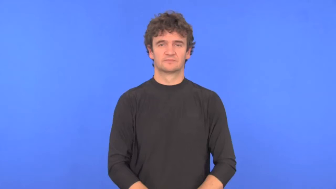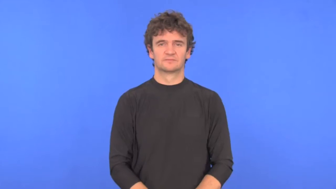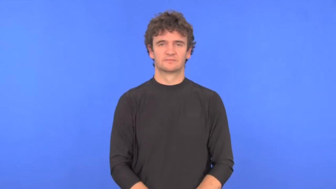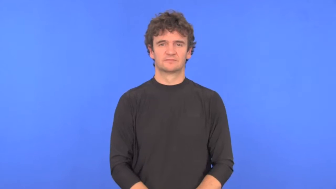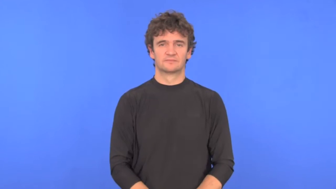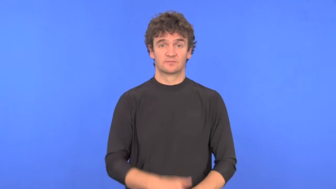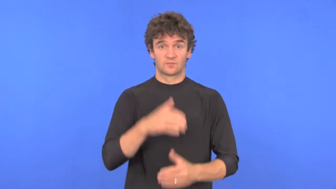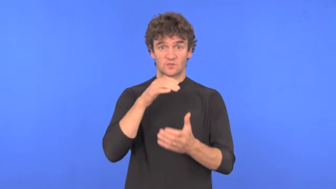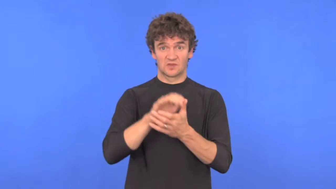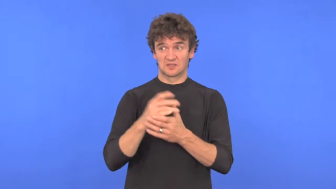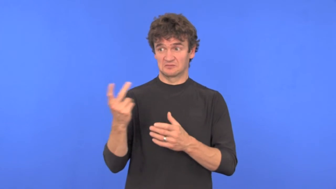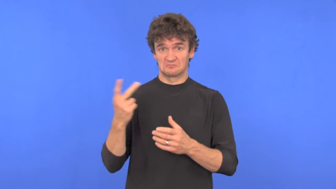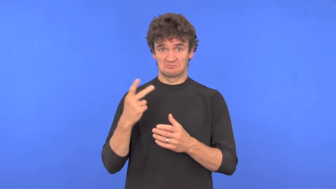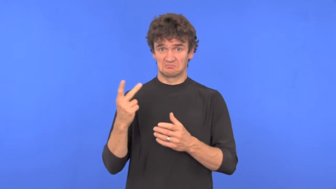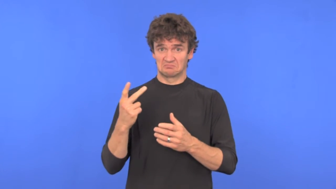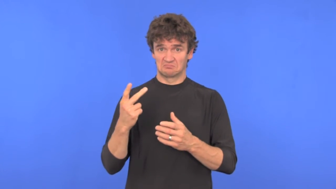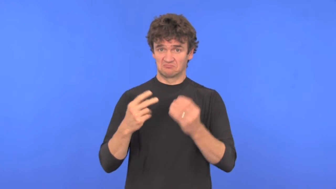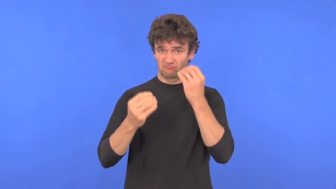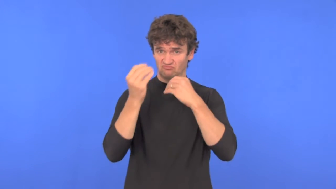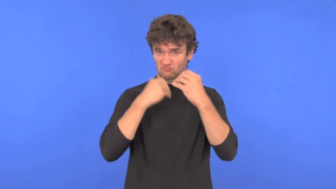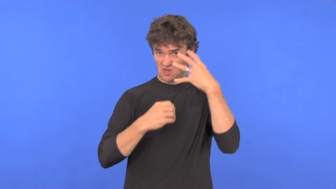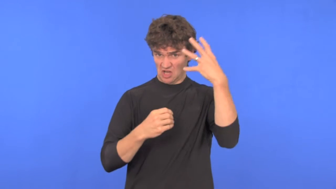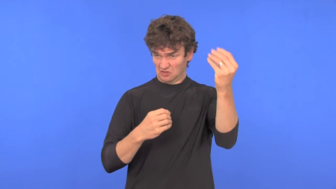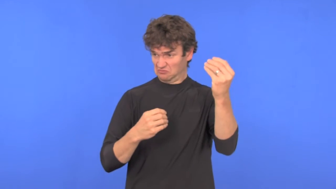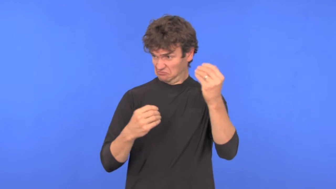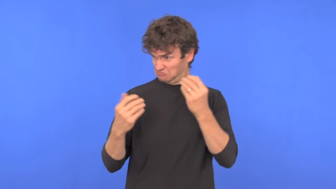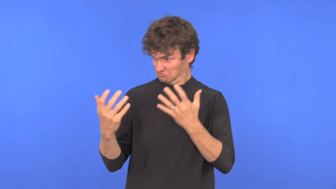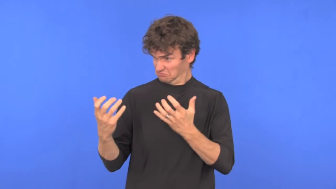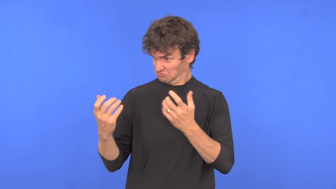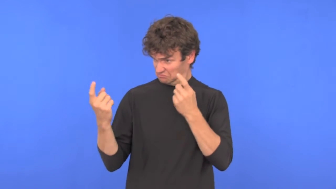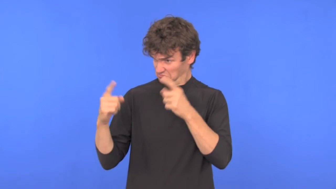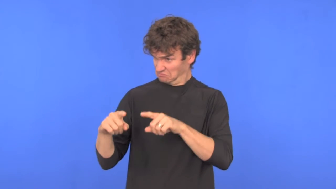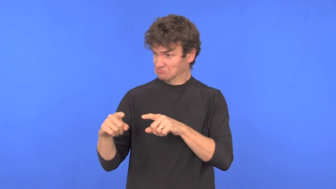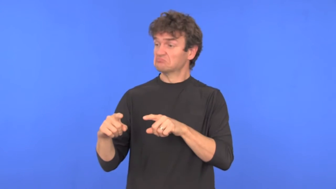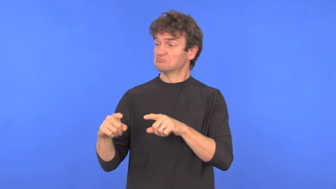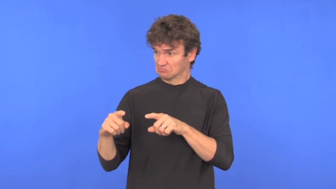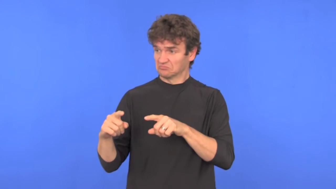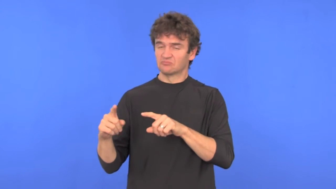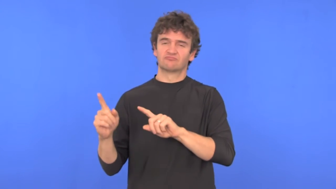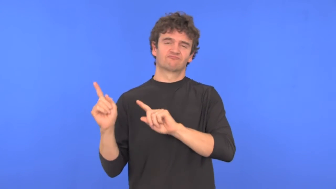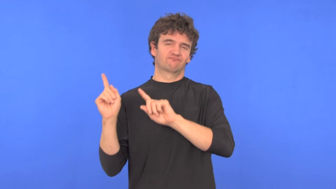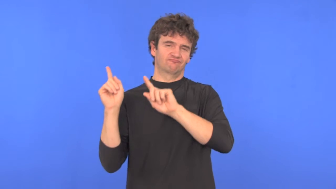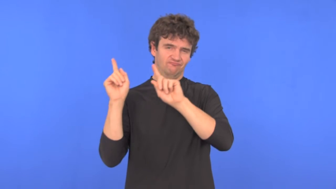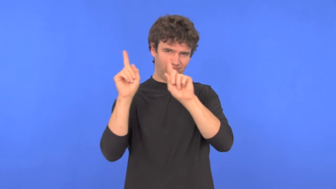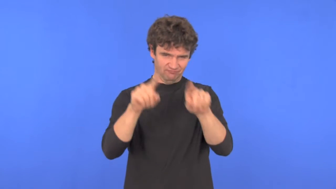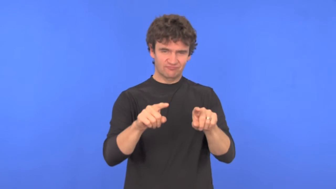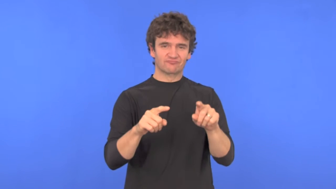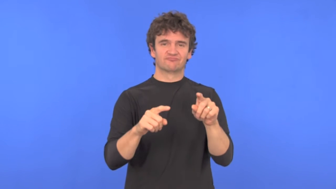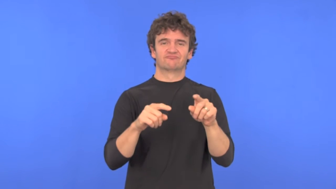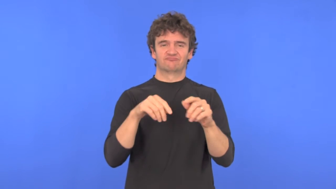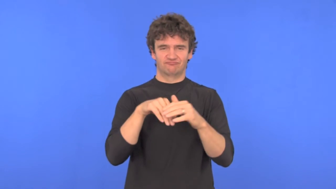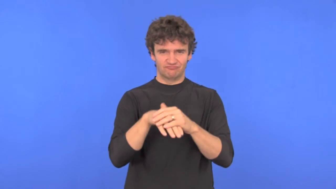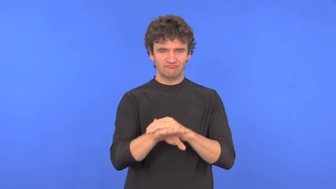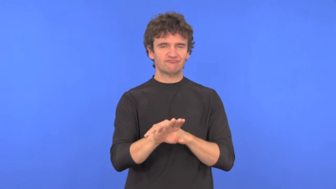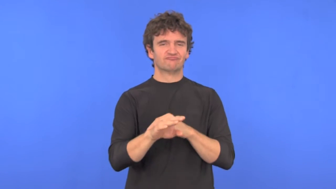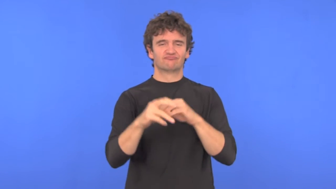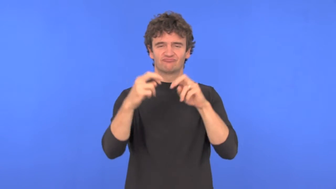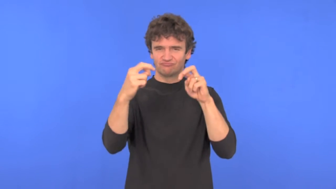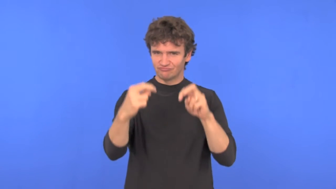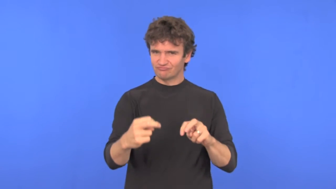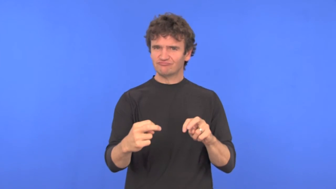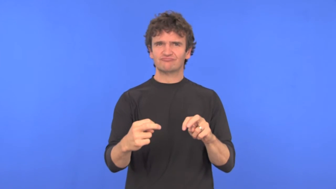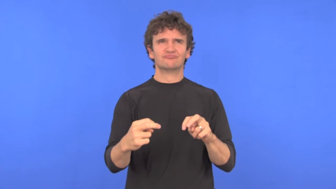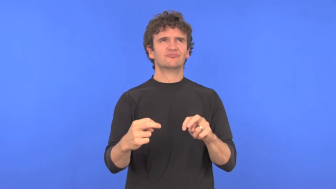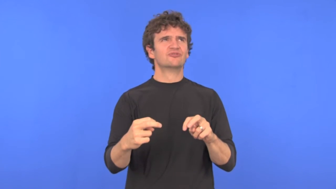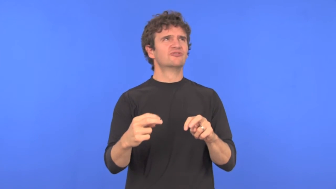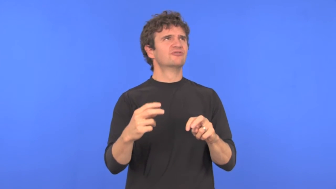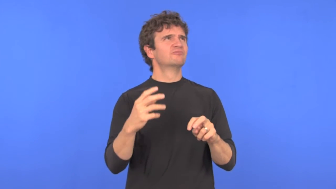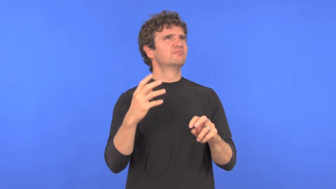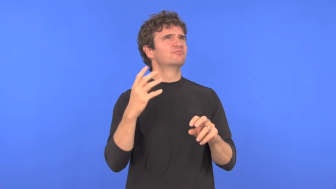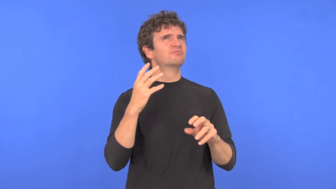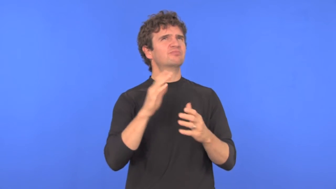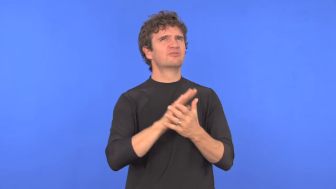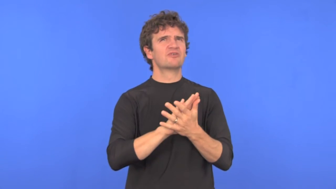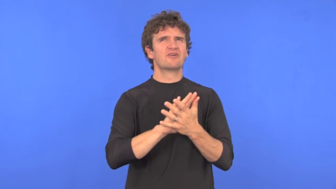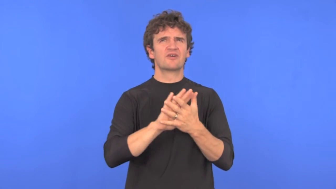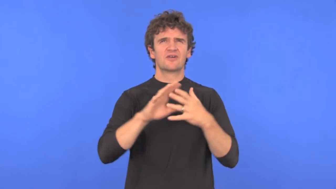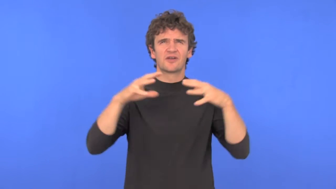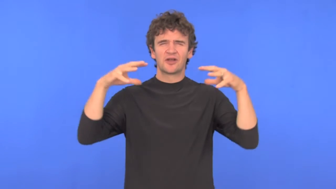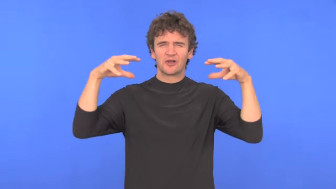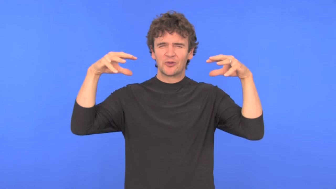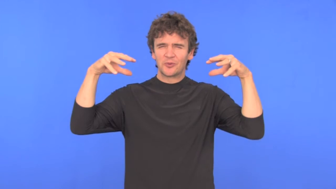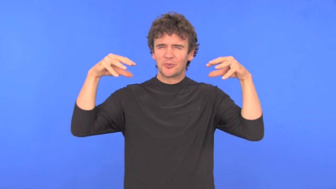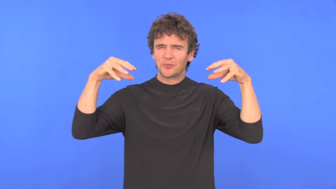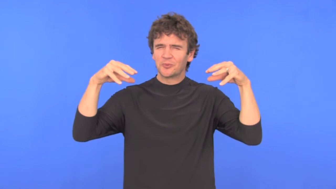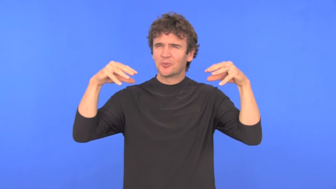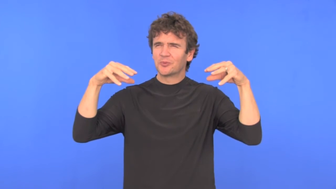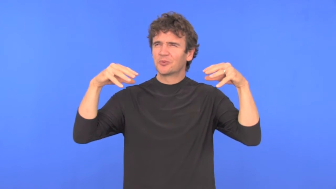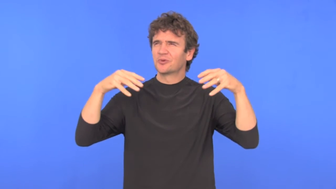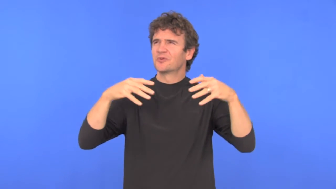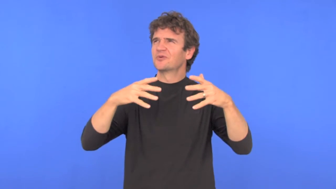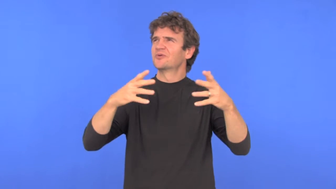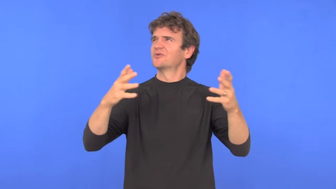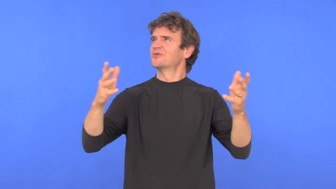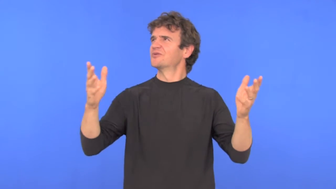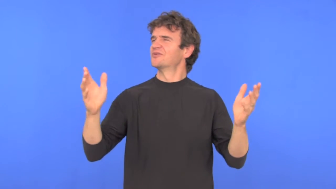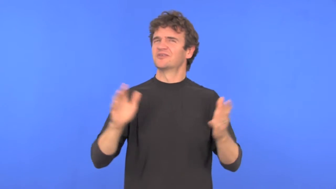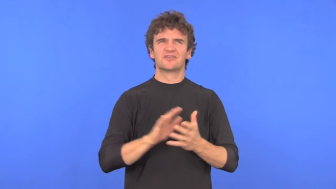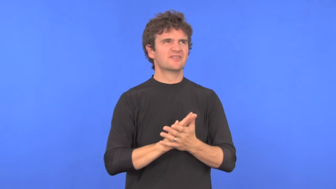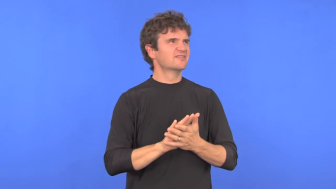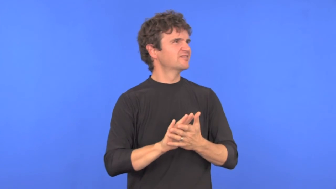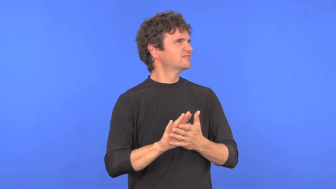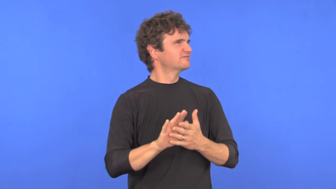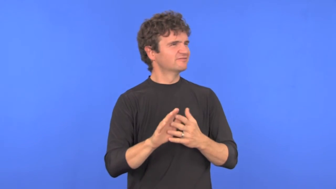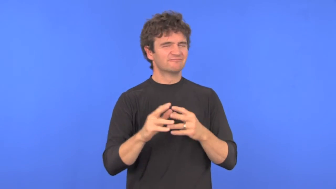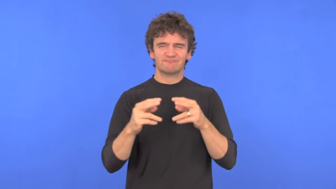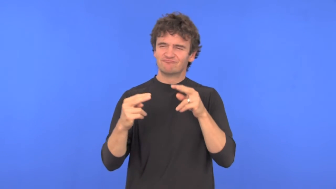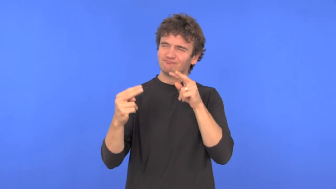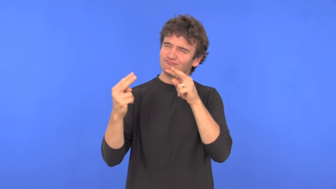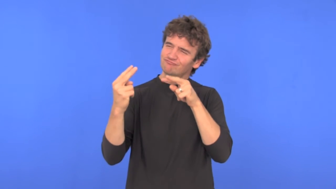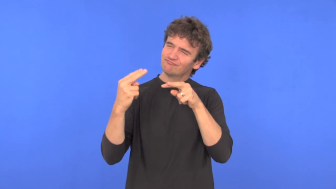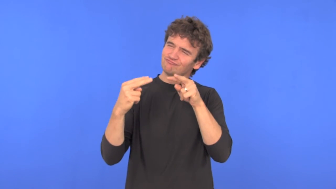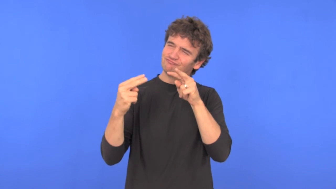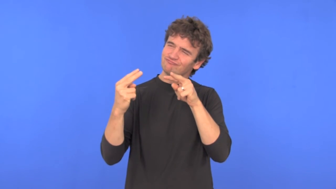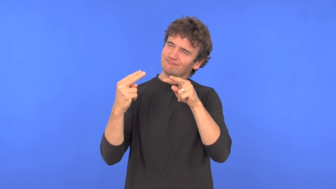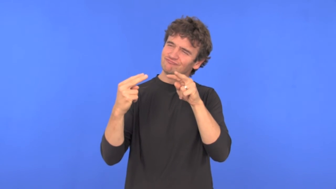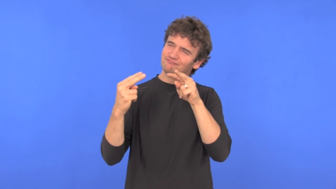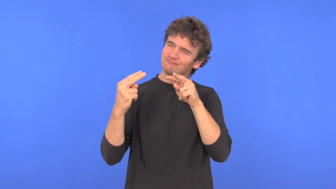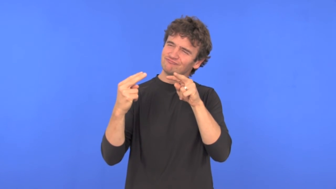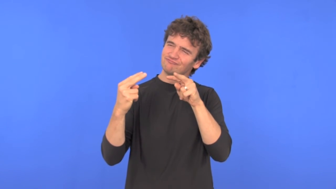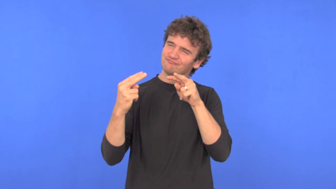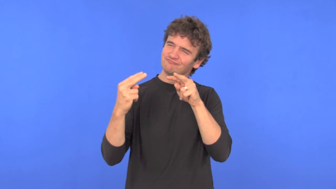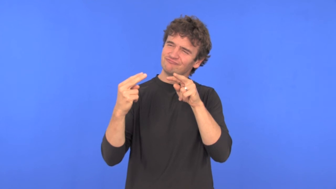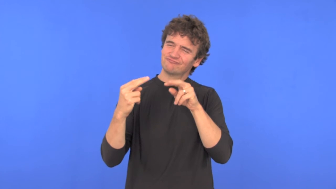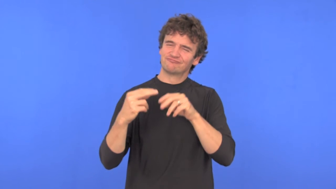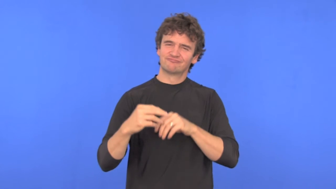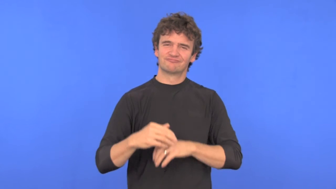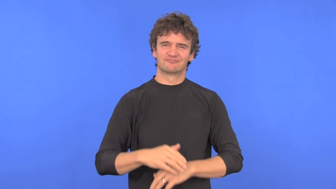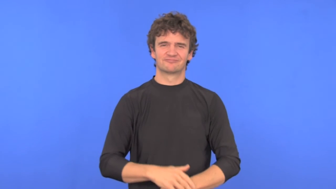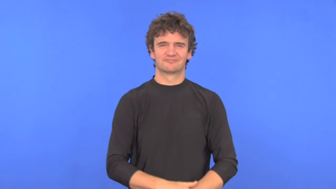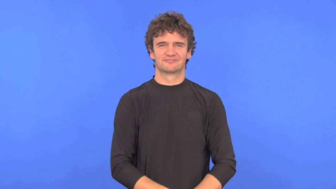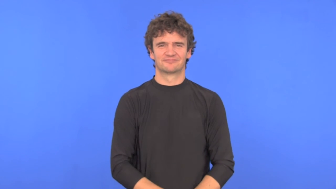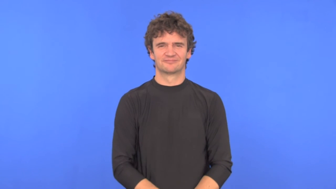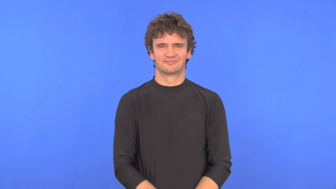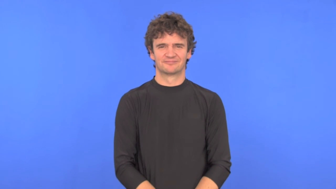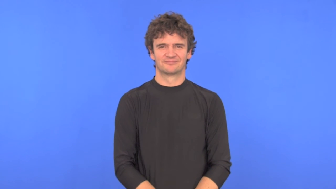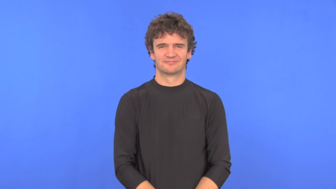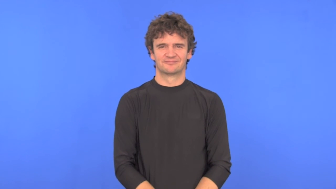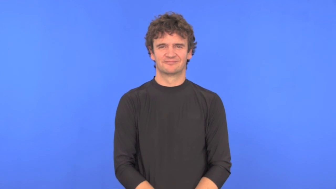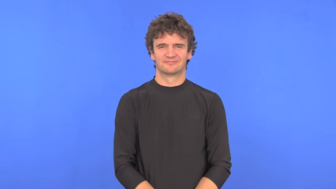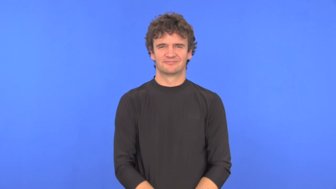LOW